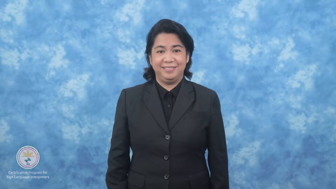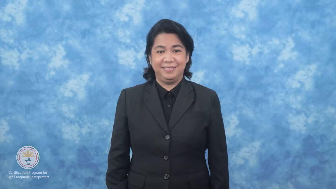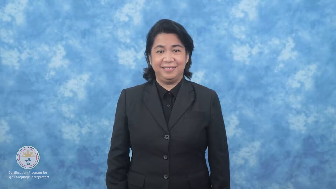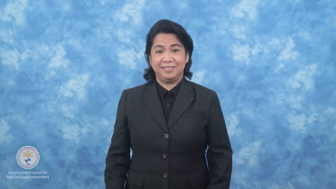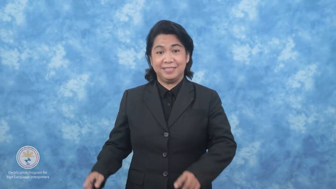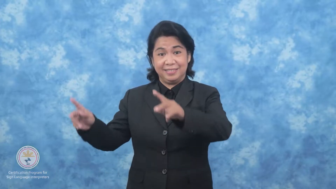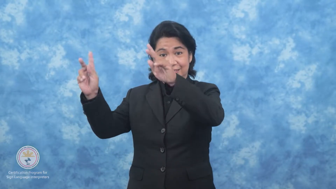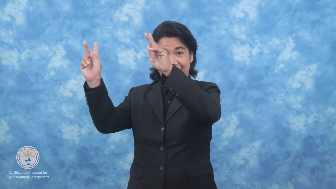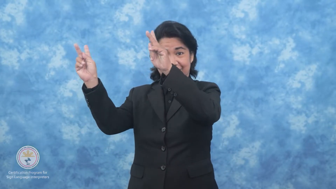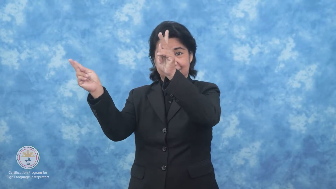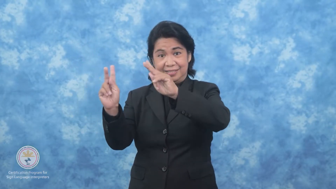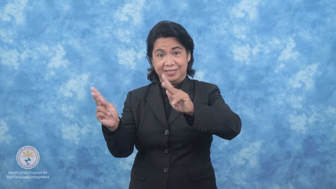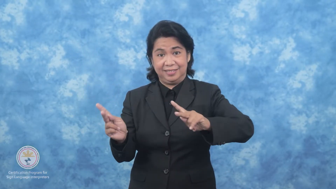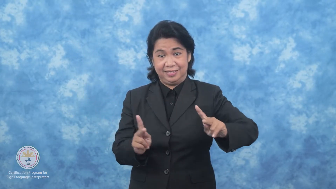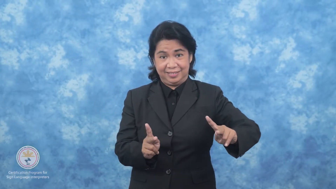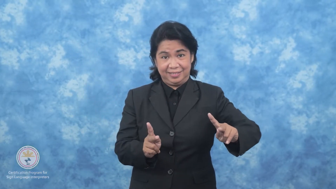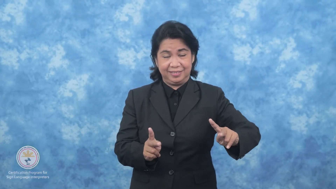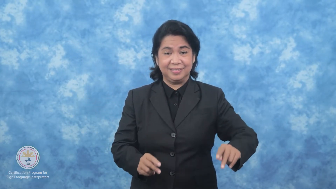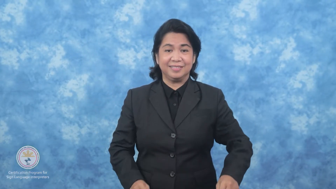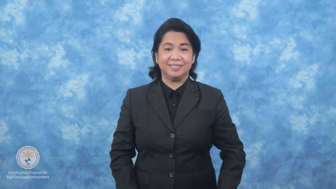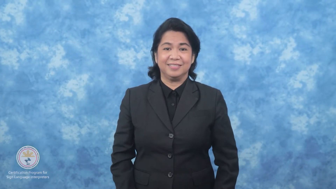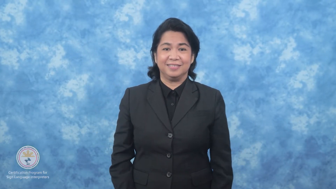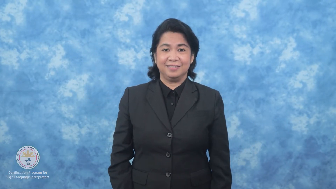Palawan